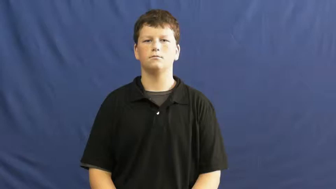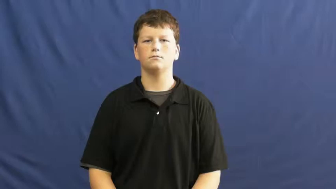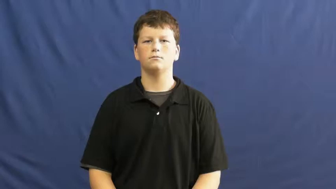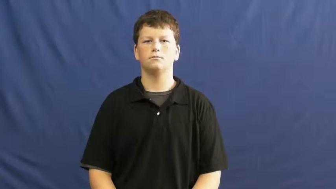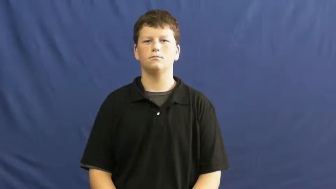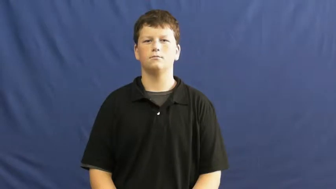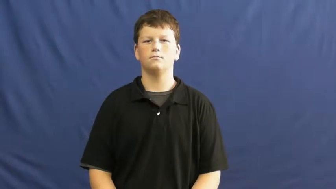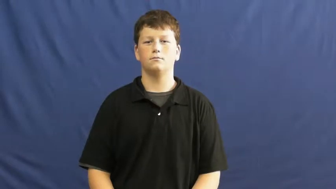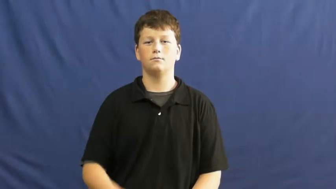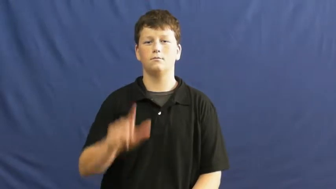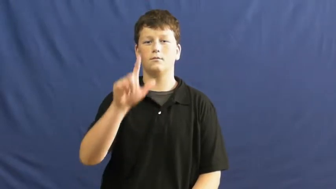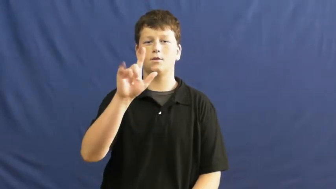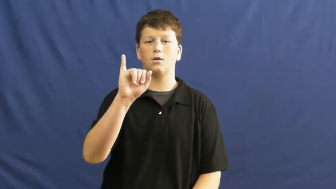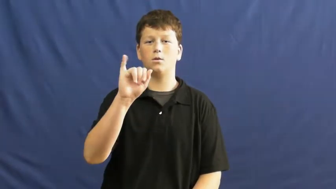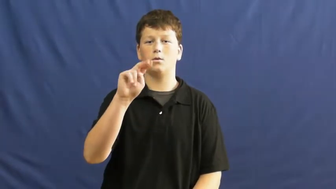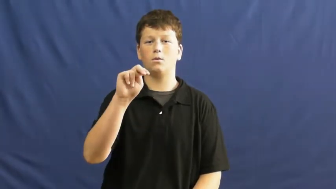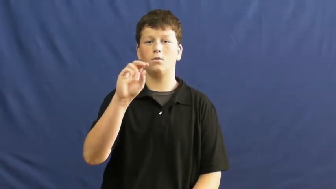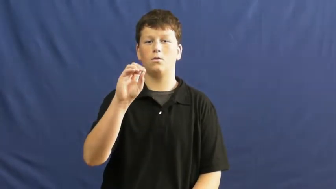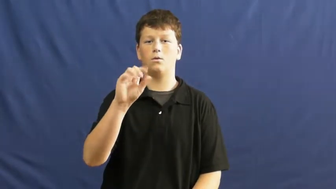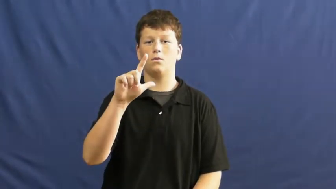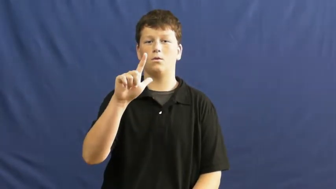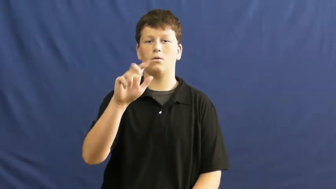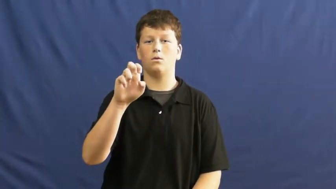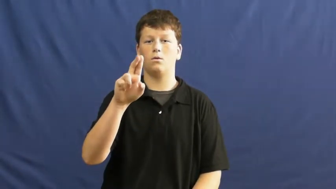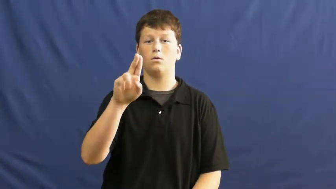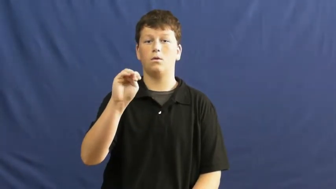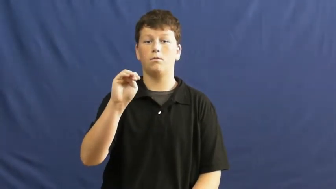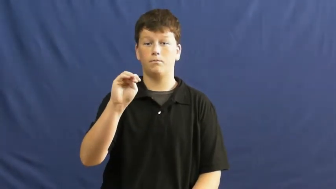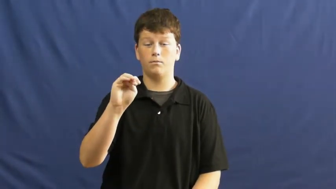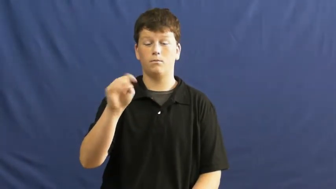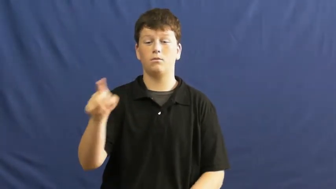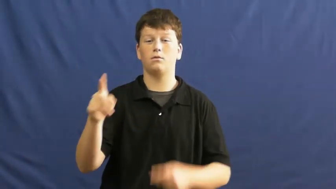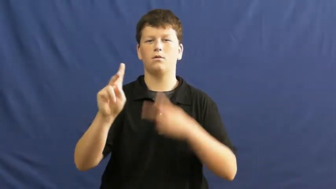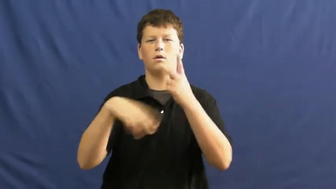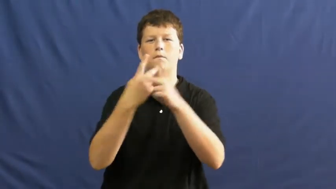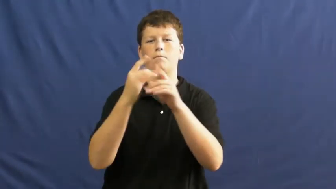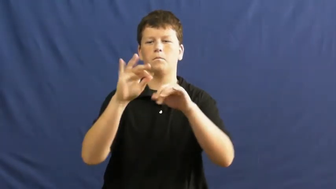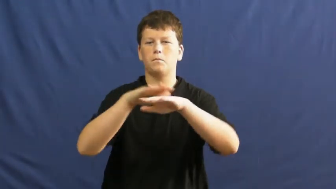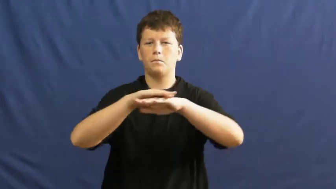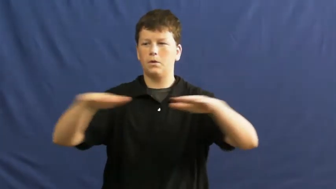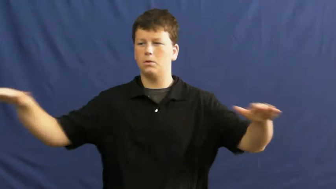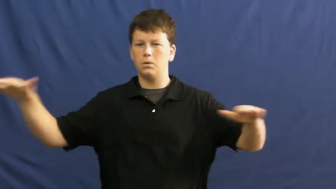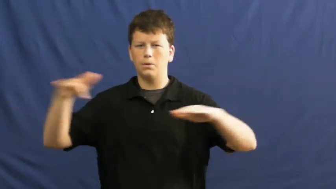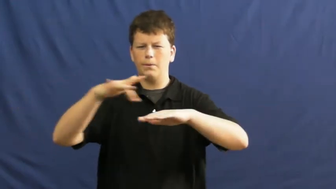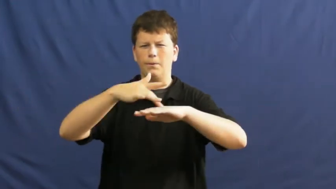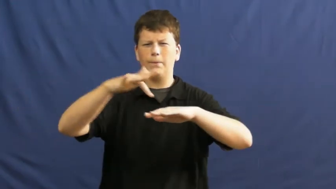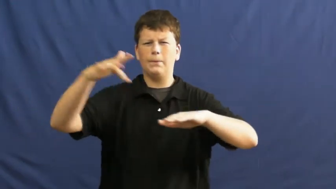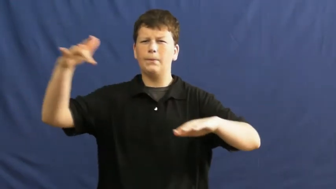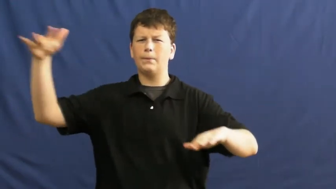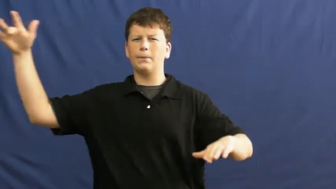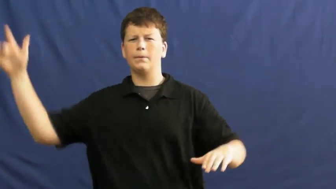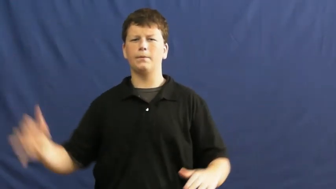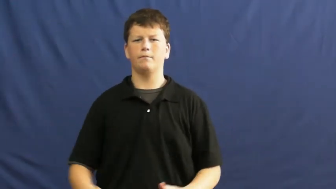linoleum